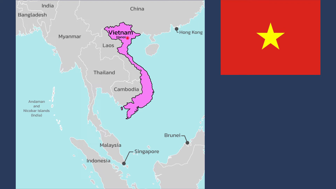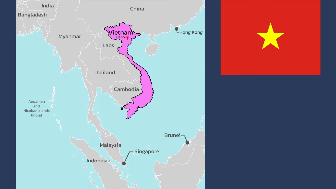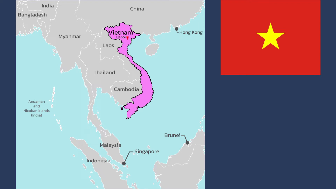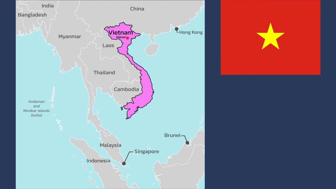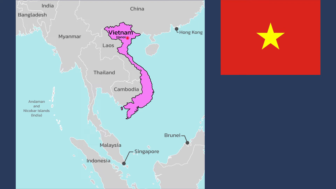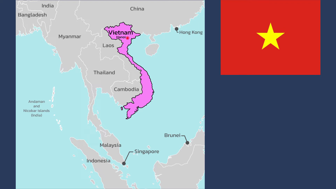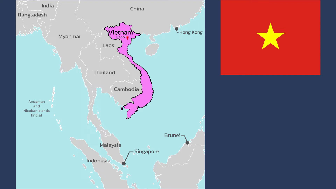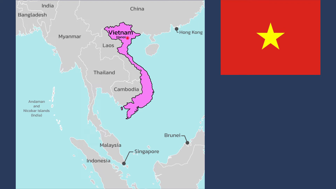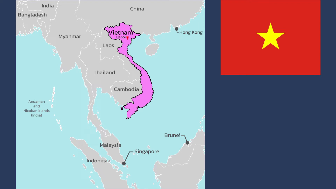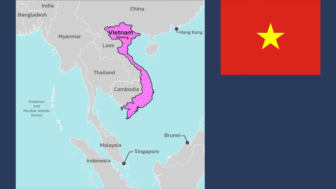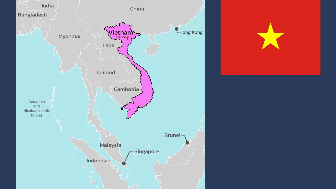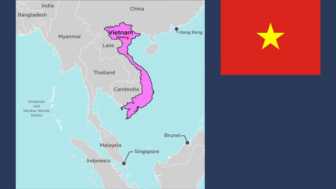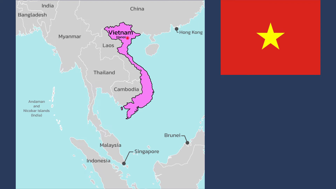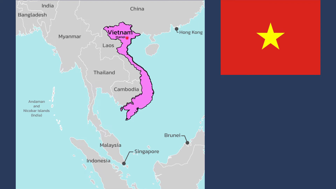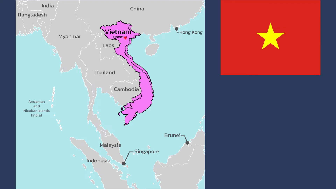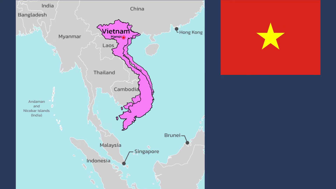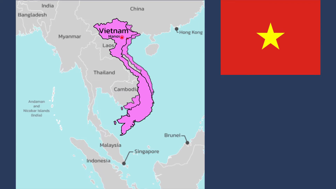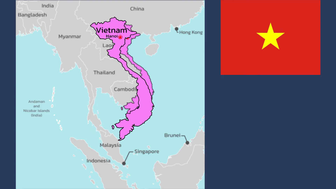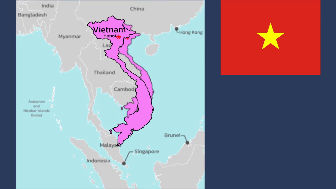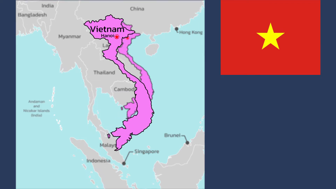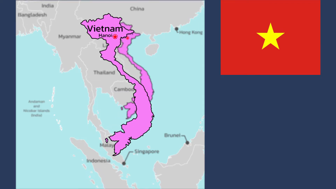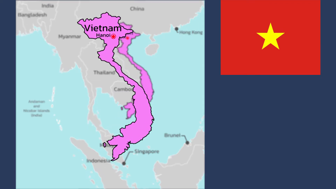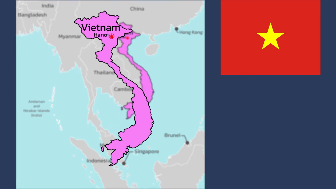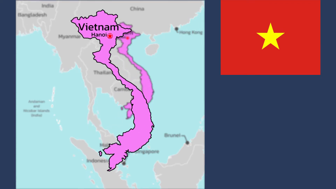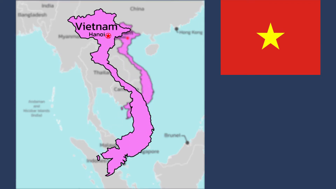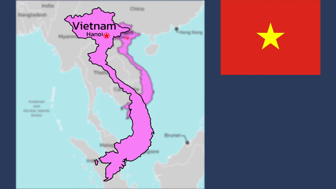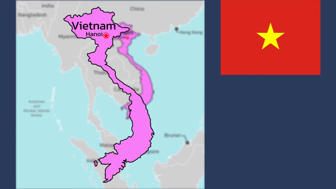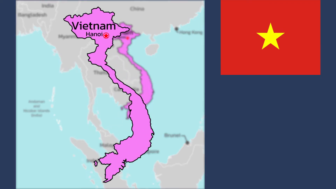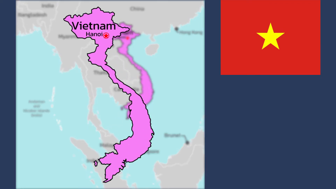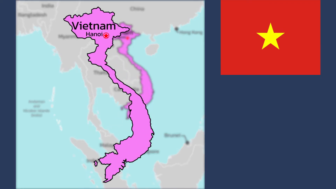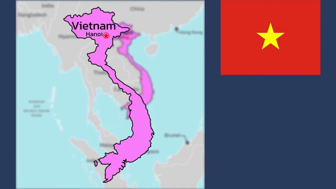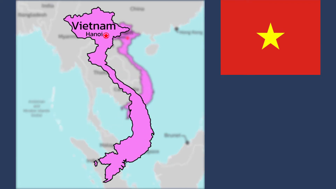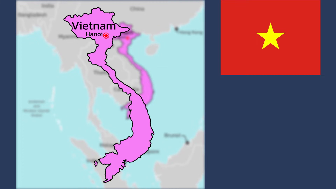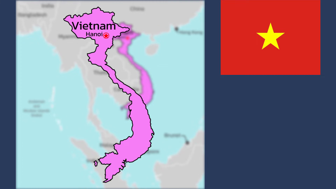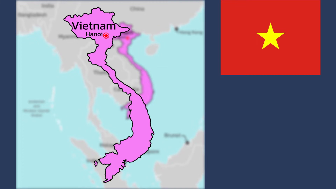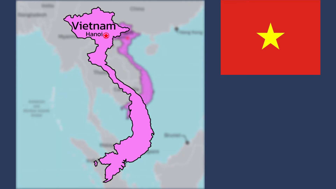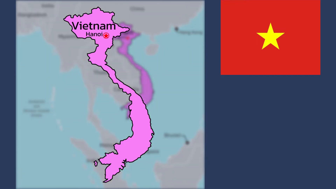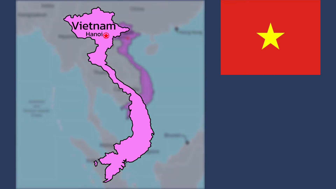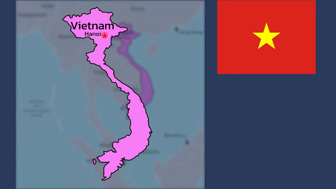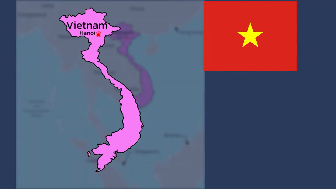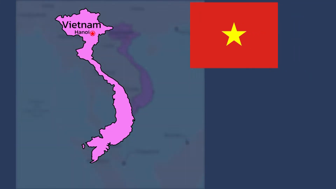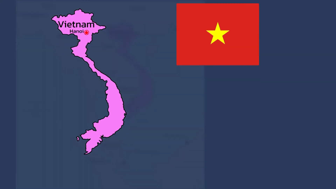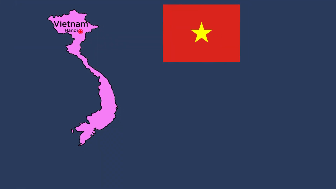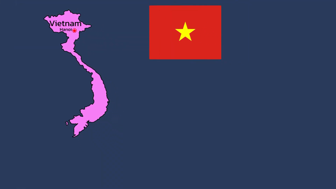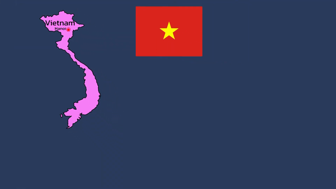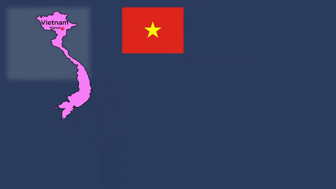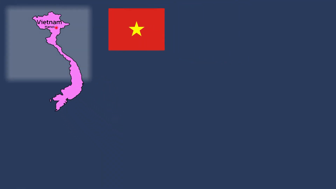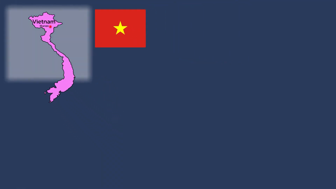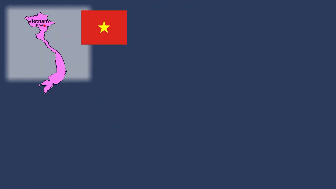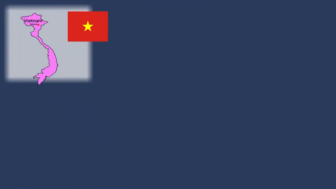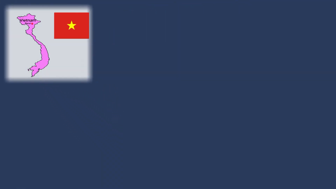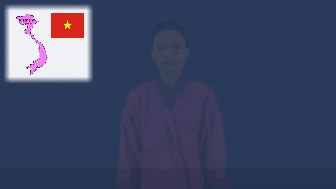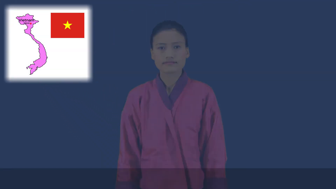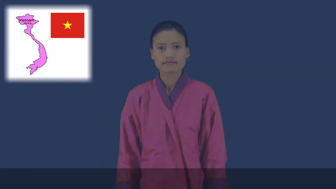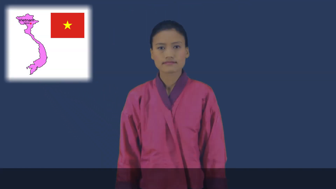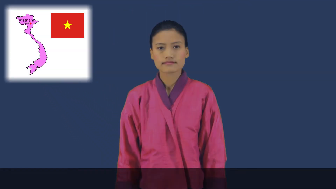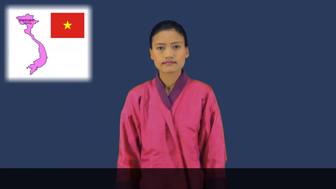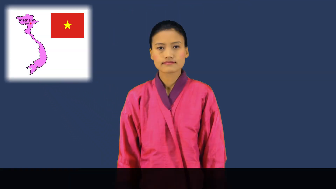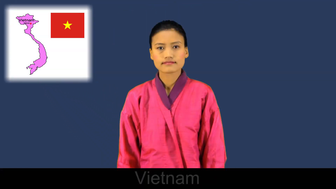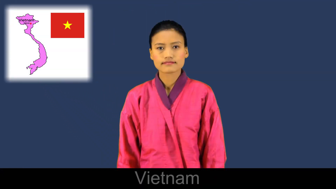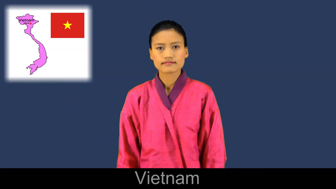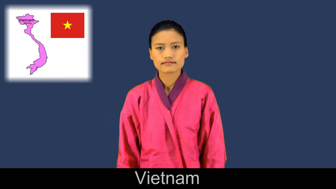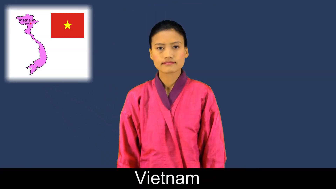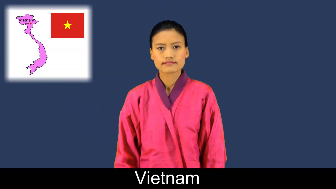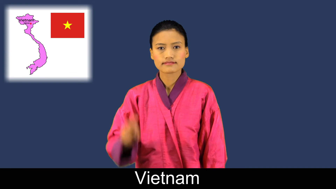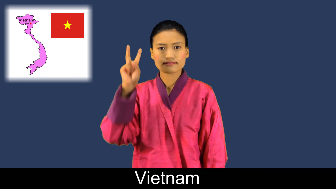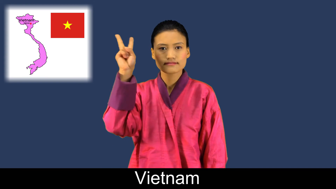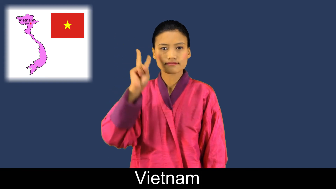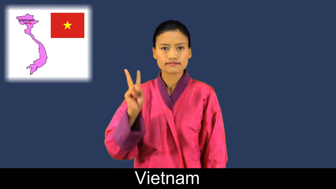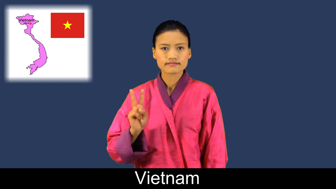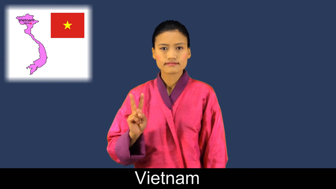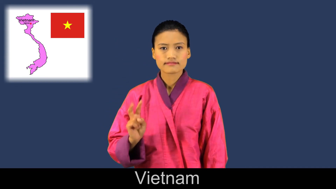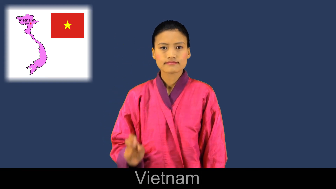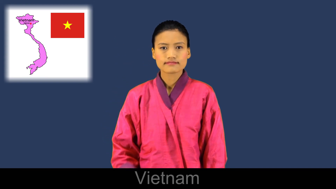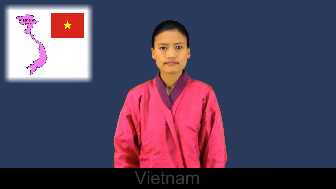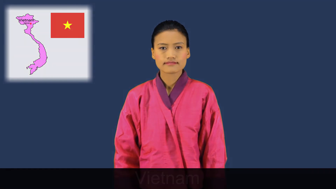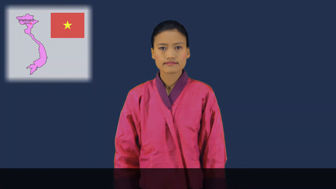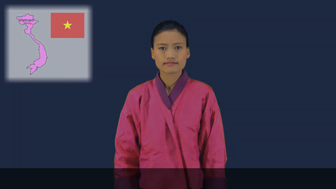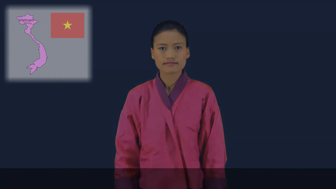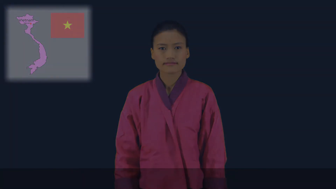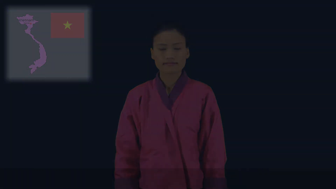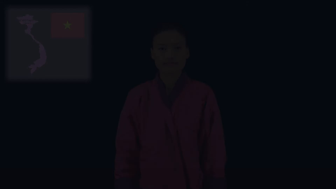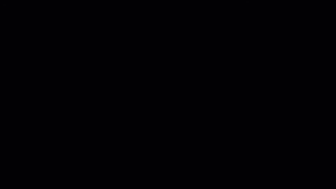Vietnam